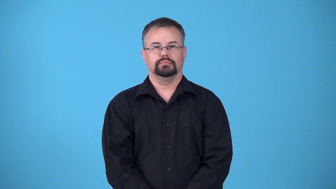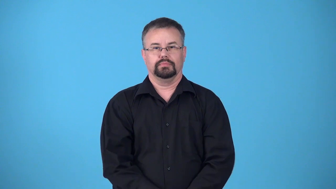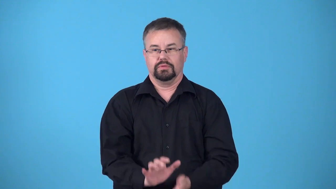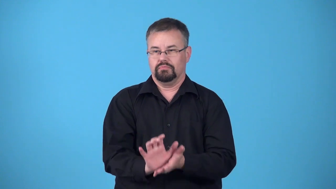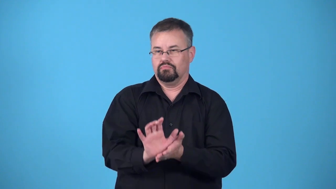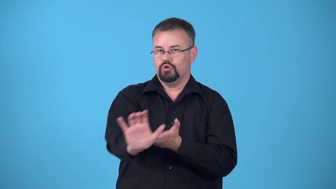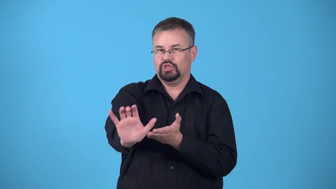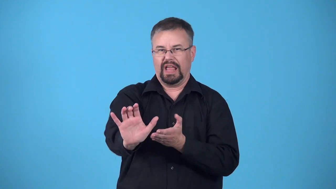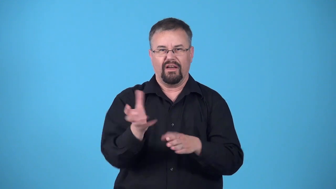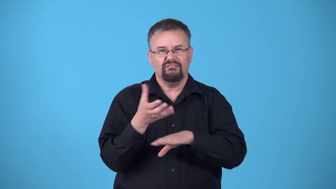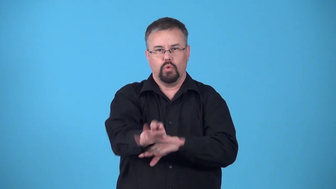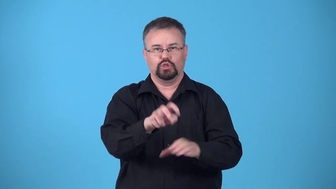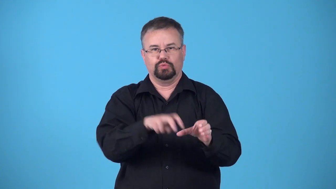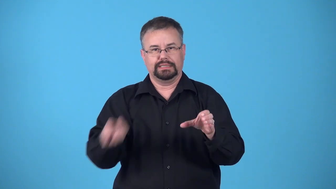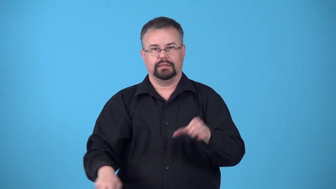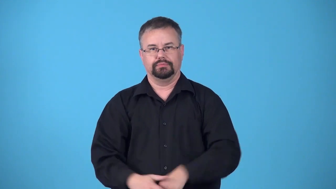put someone out to pasture